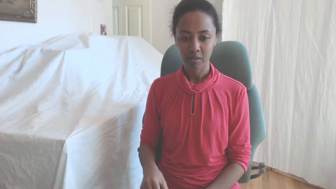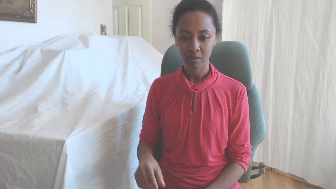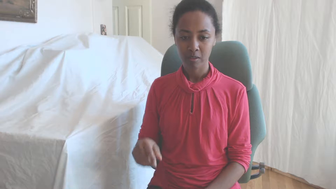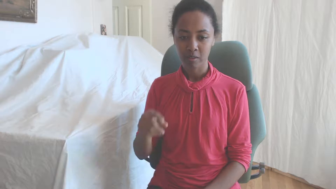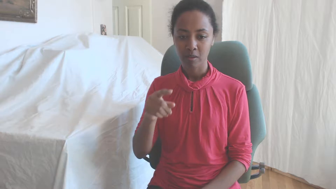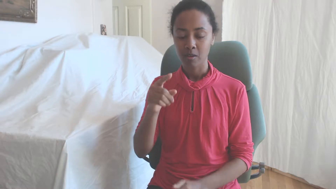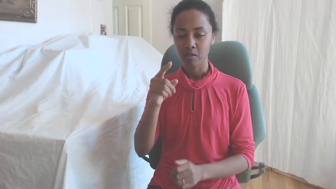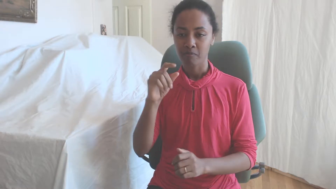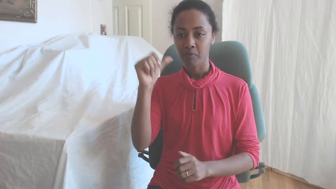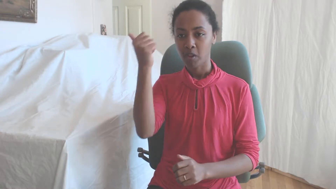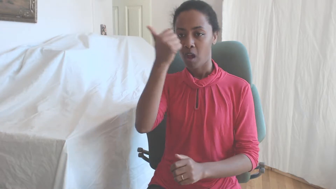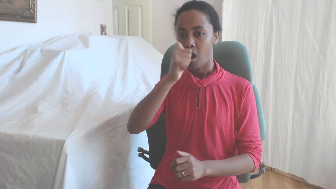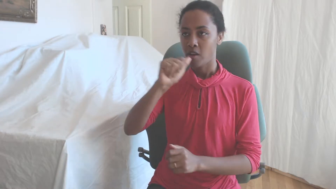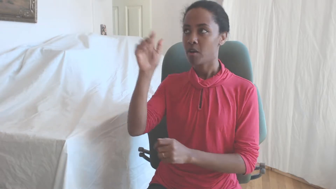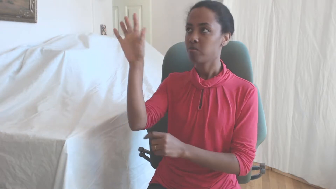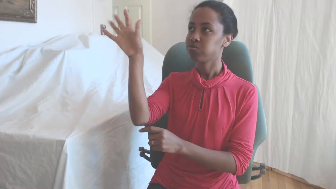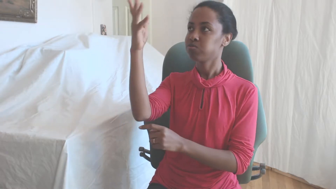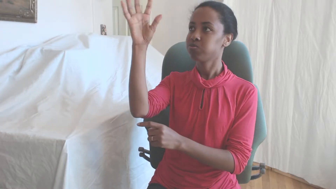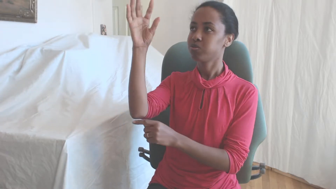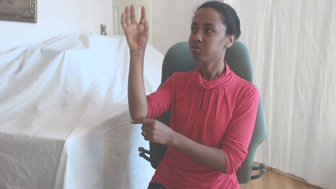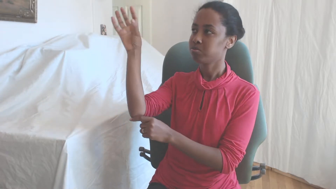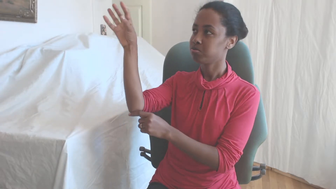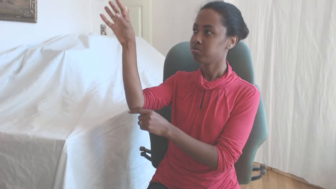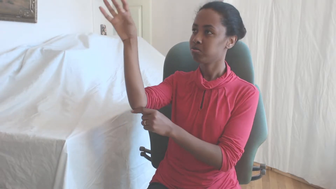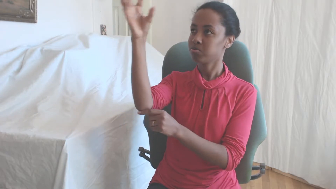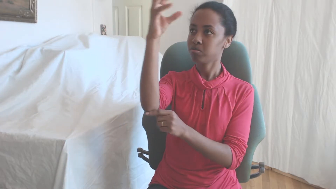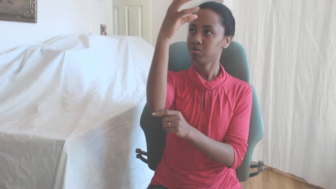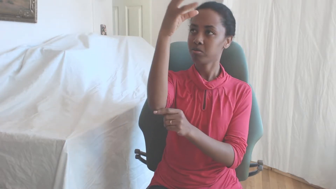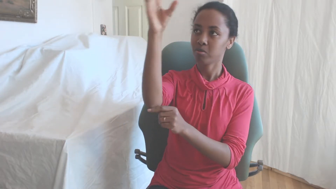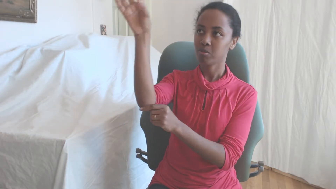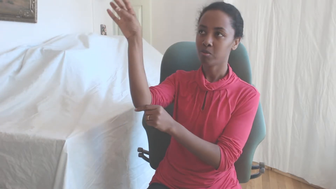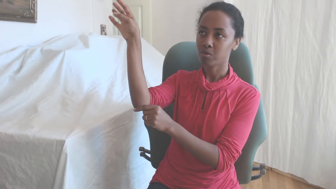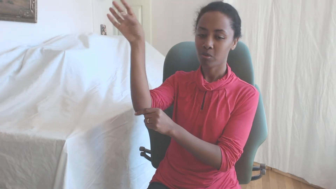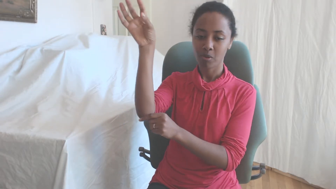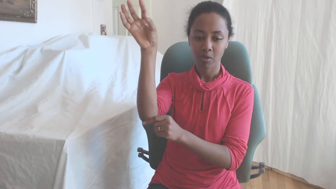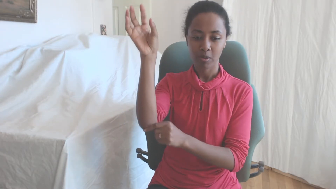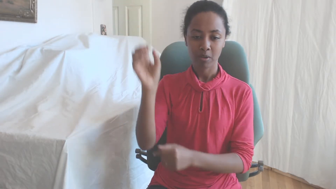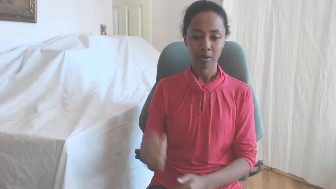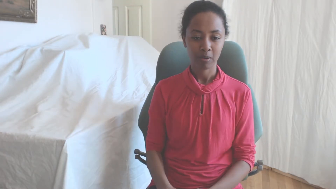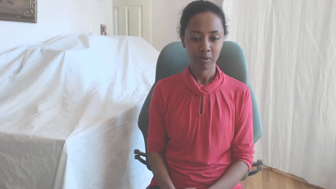windmill